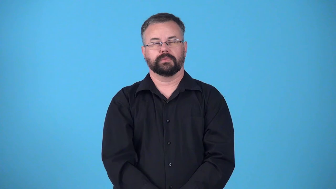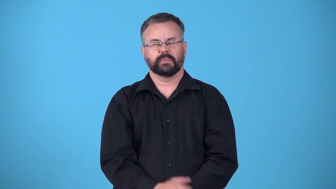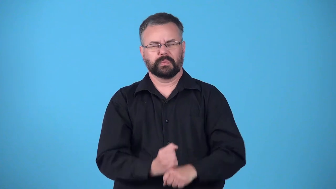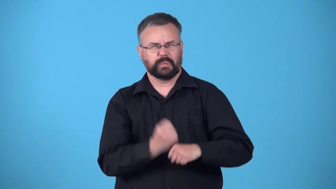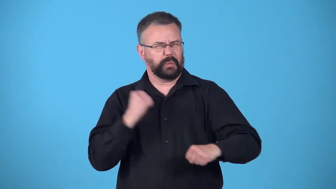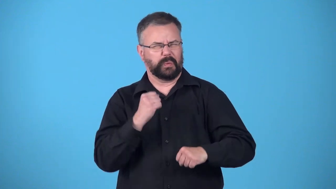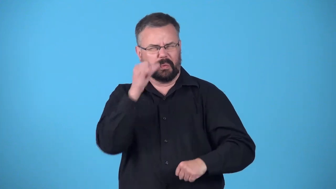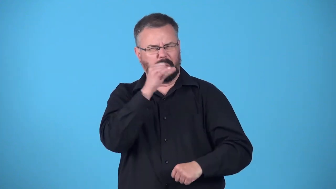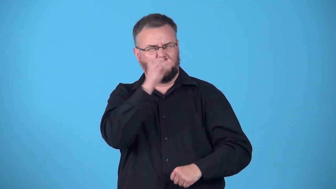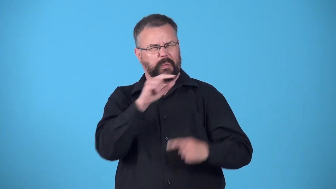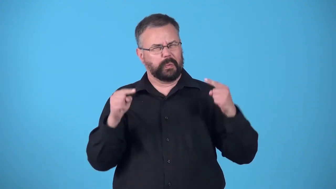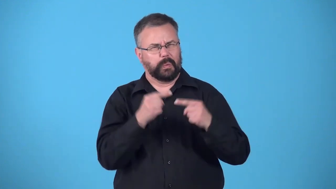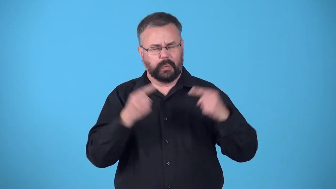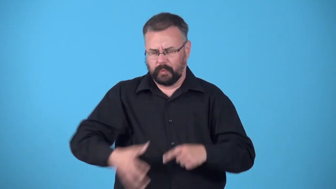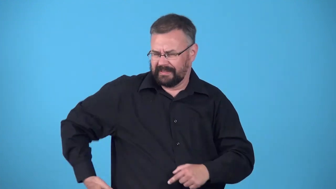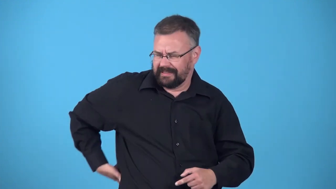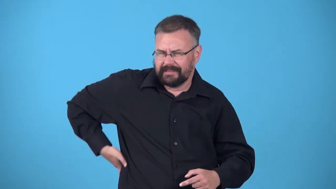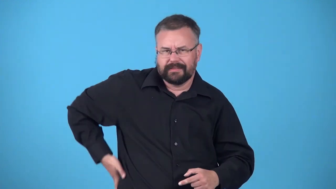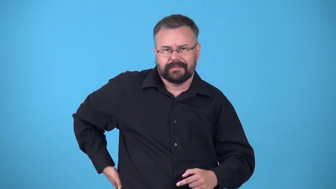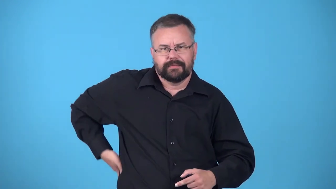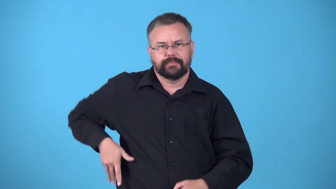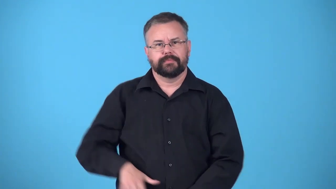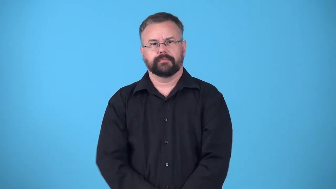back out, put his back out